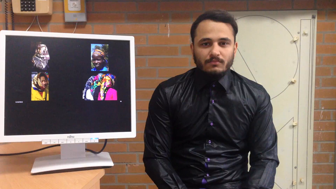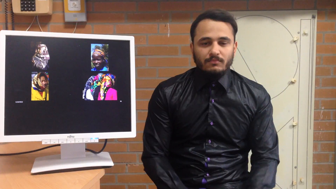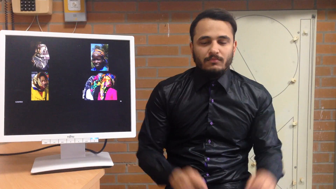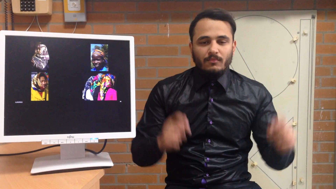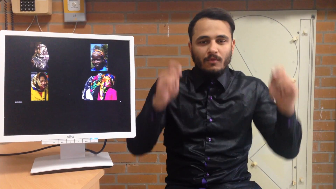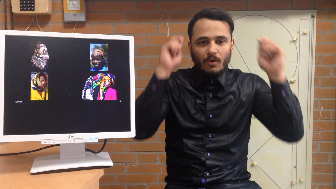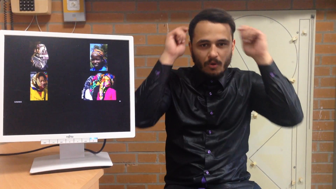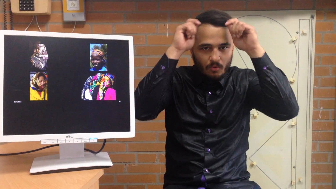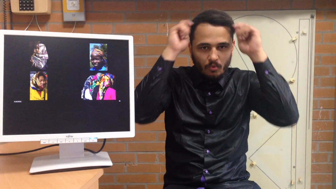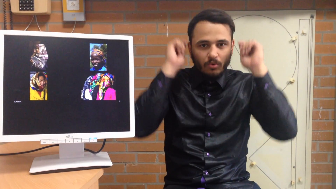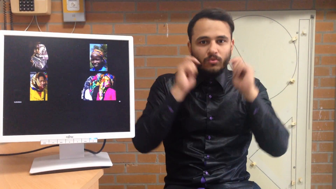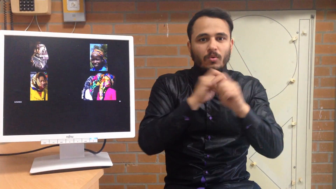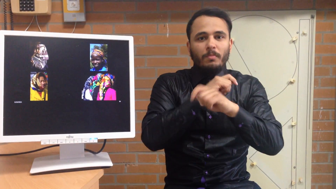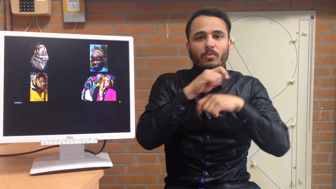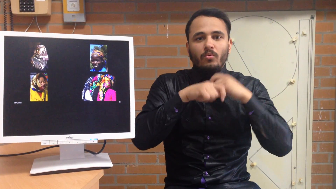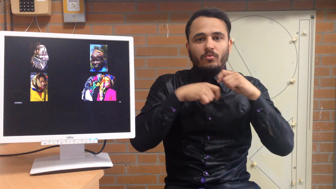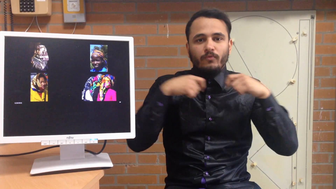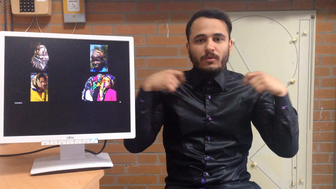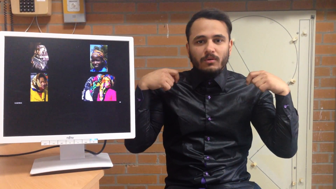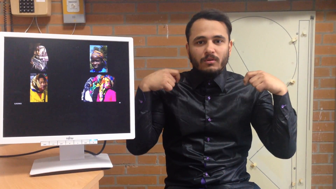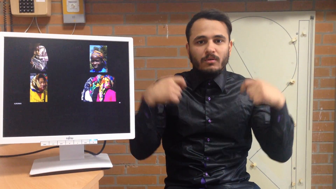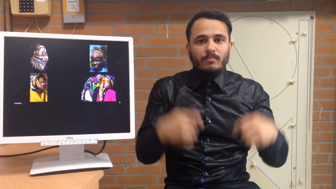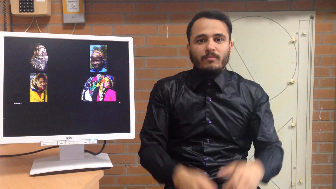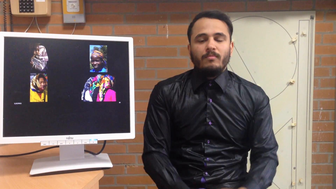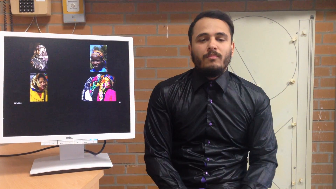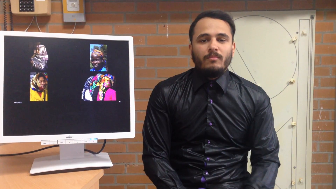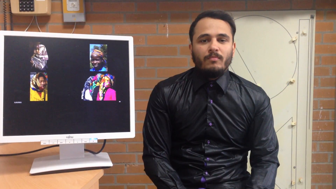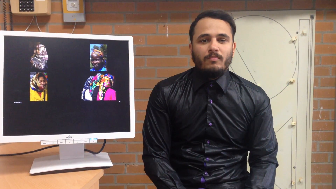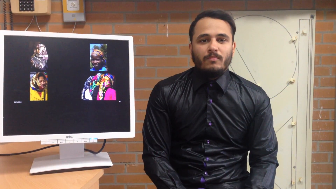headscarf